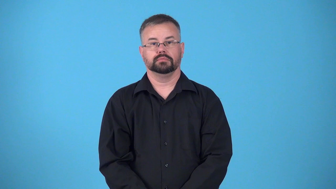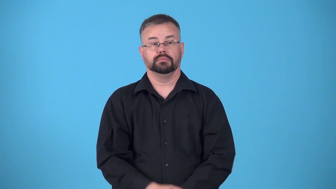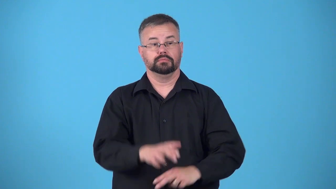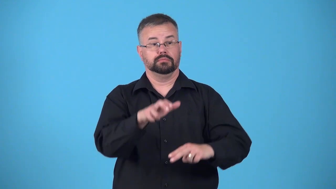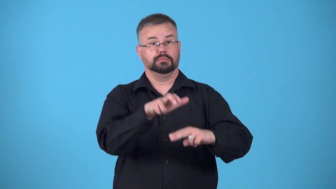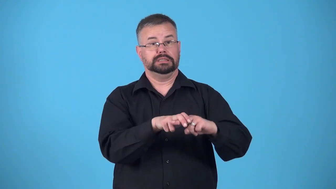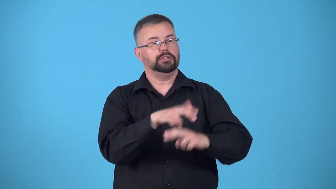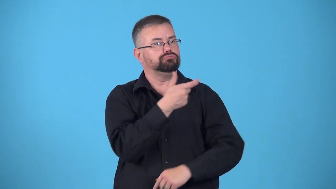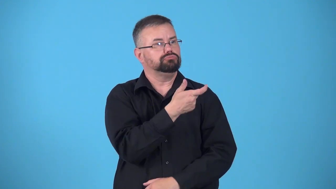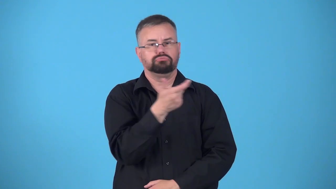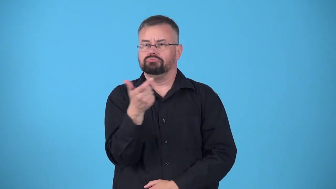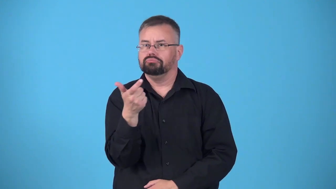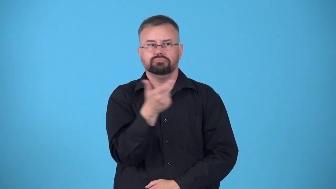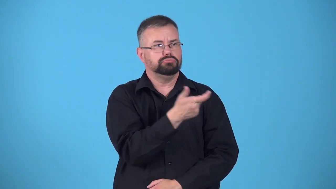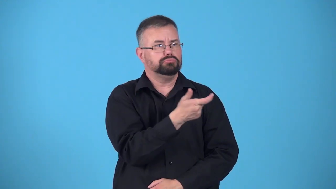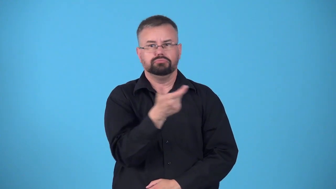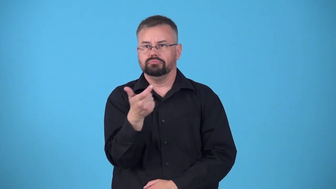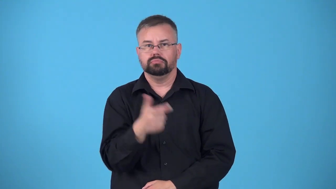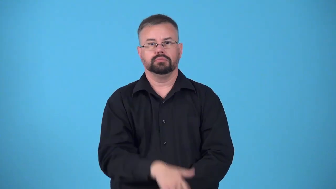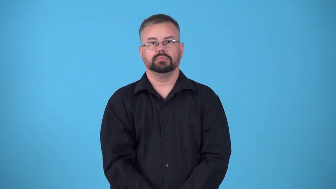sit in on